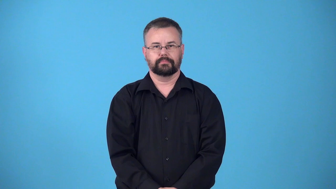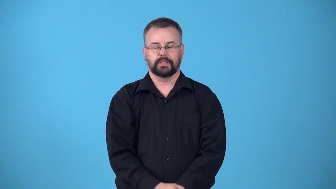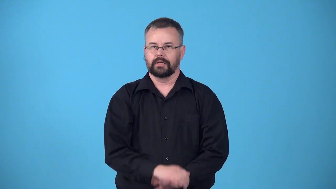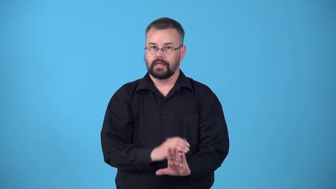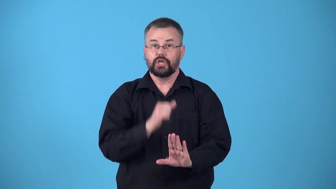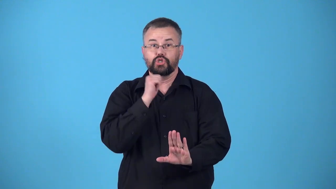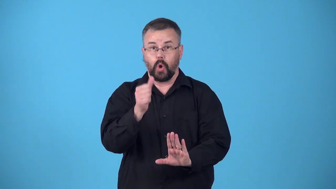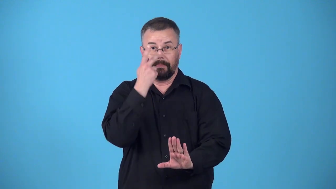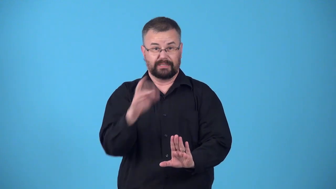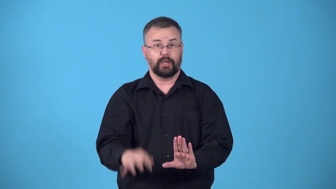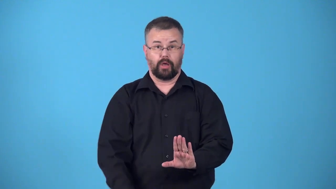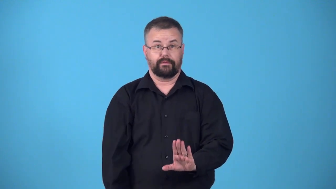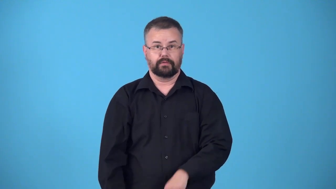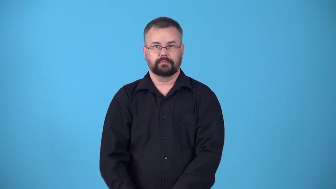don't push my buttons